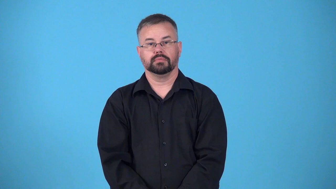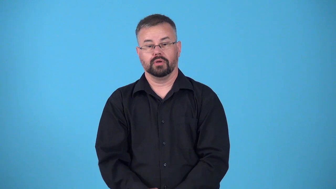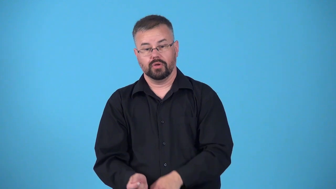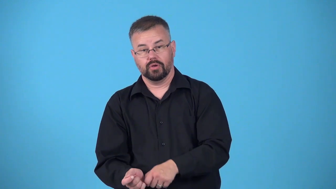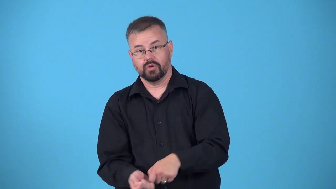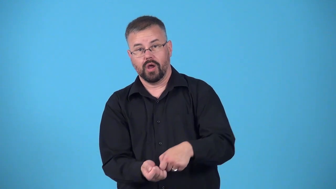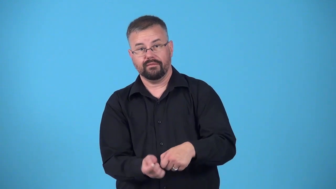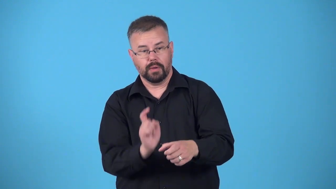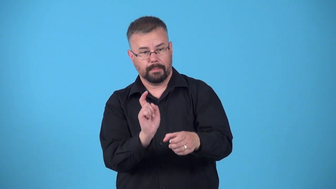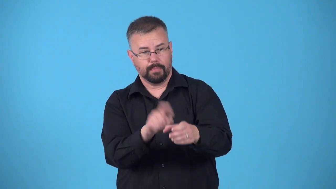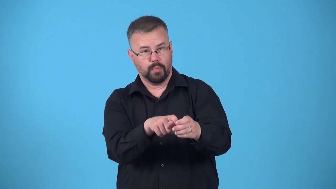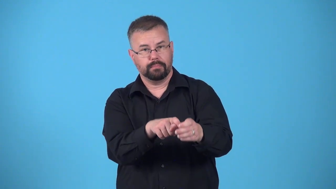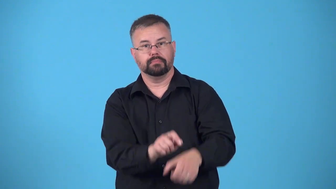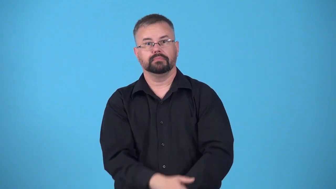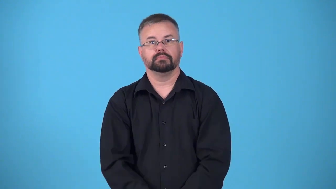hit golf ball in hole